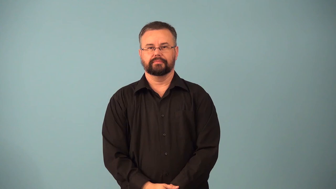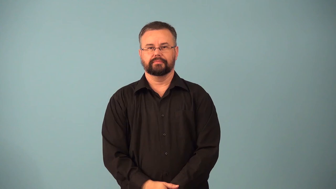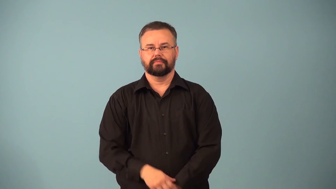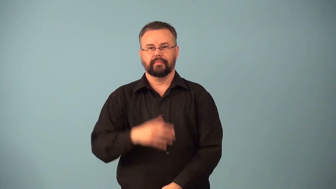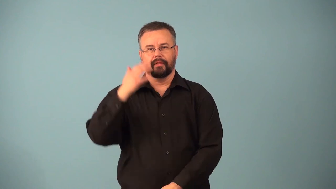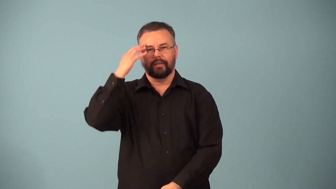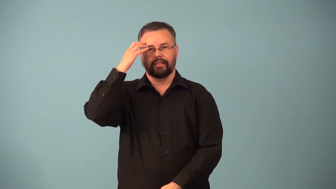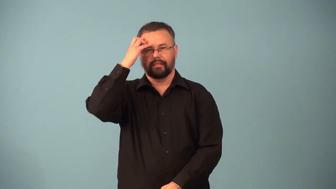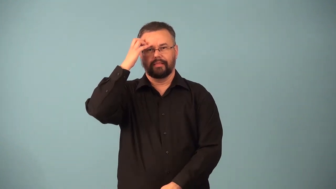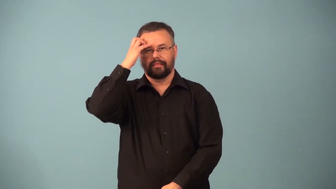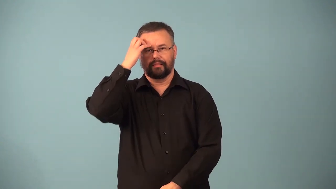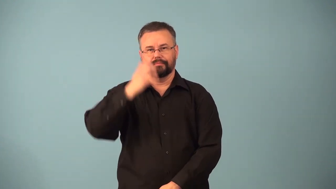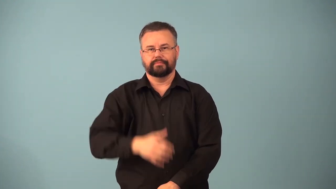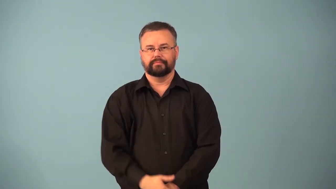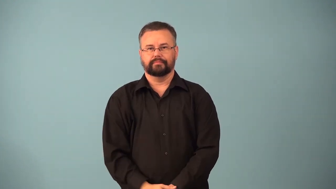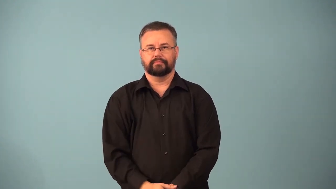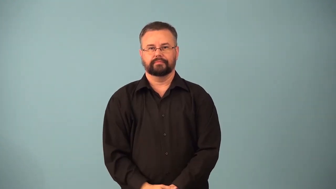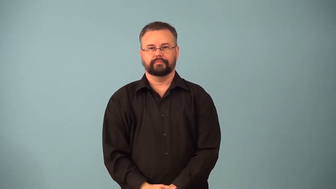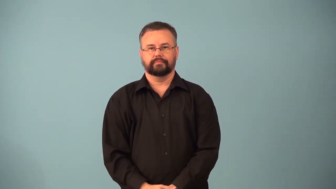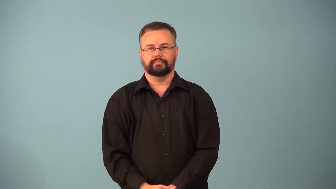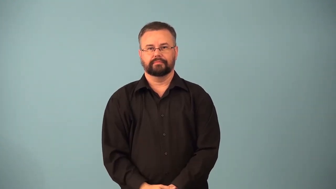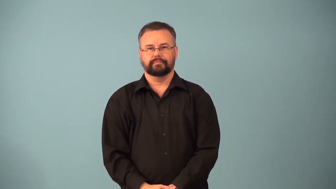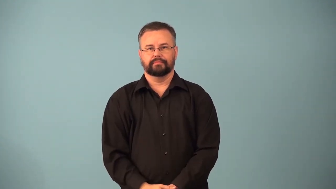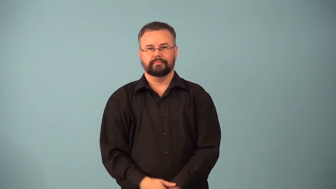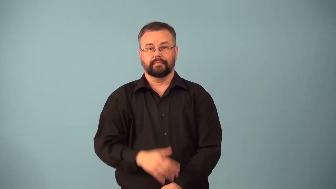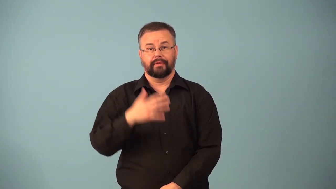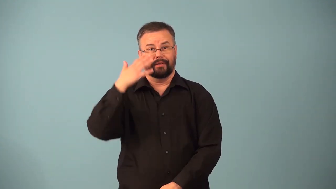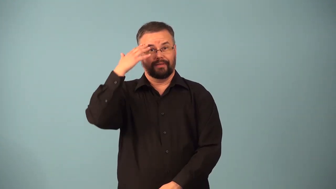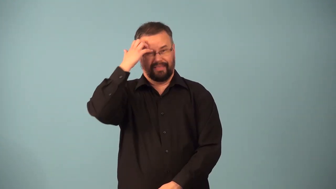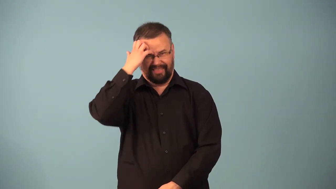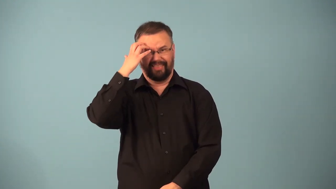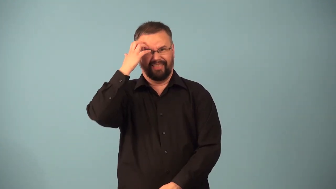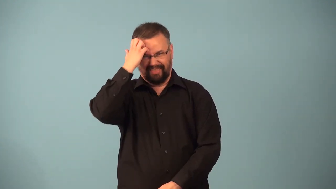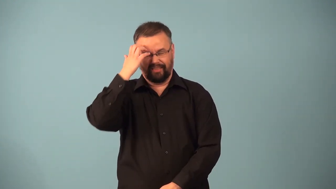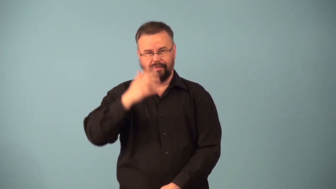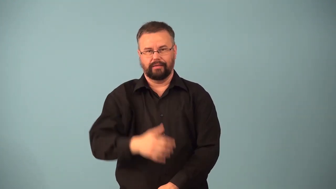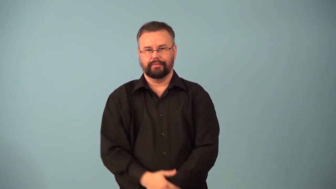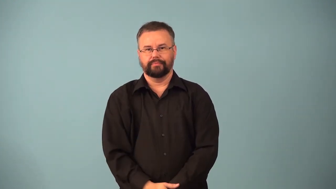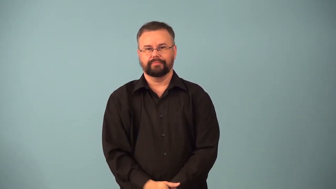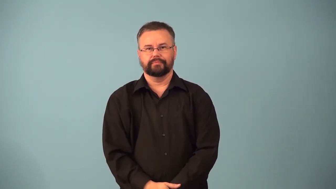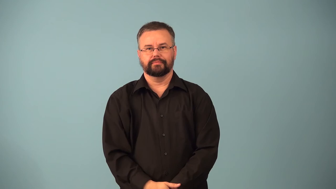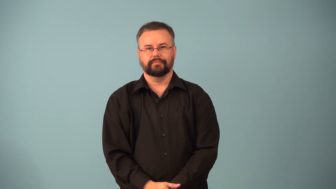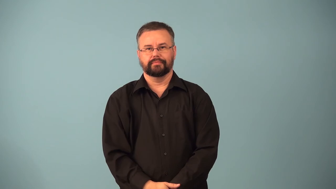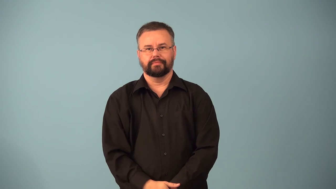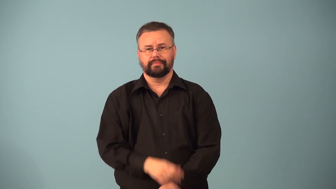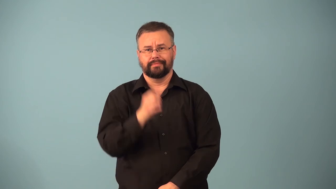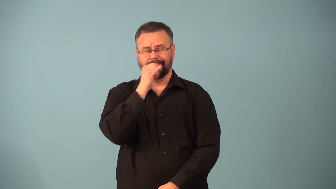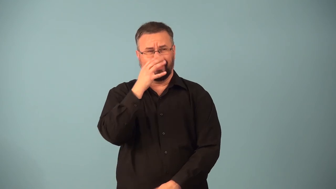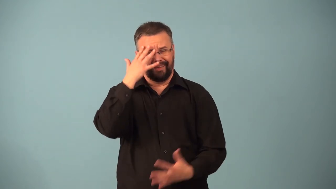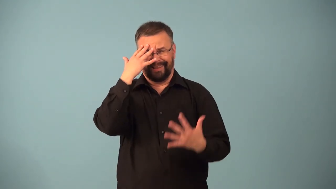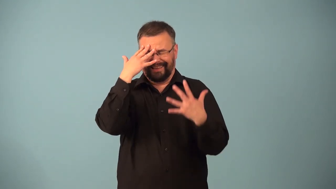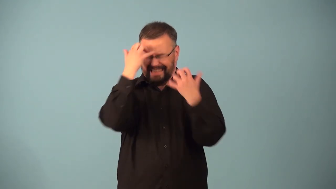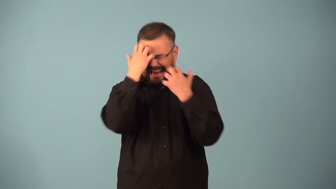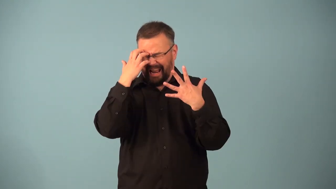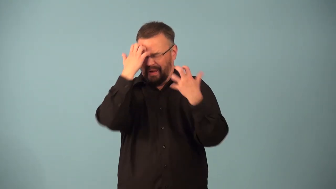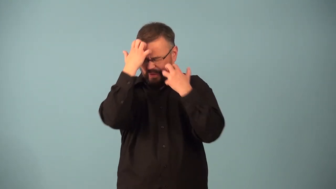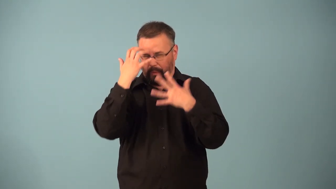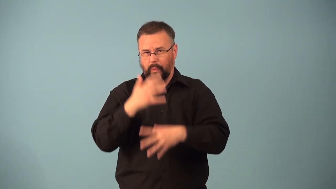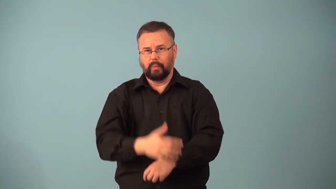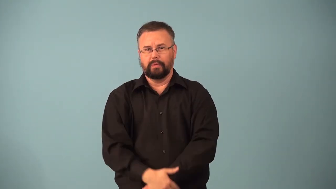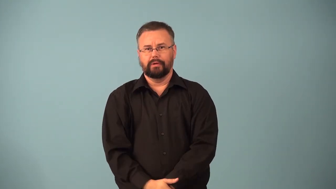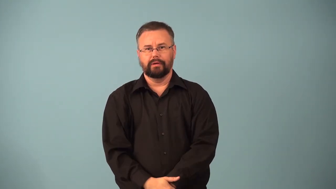ditsy